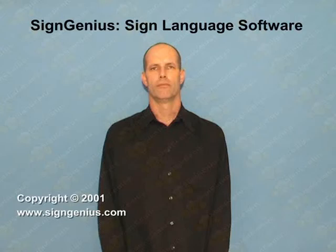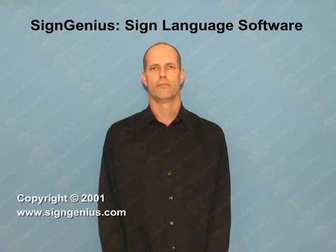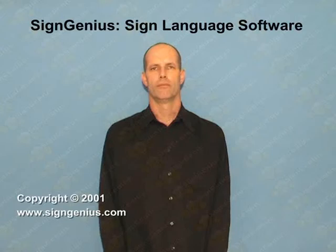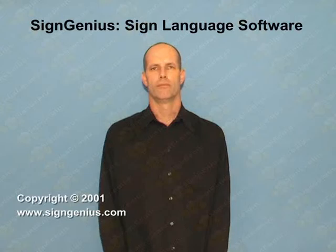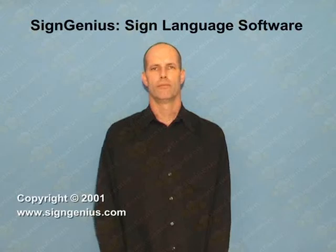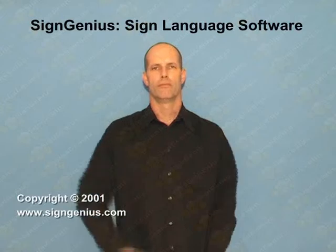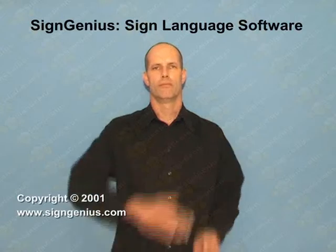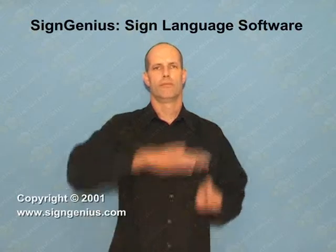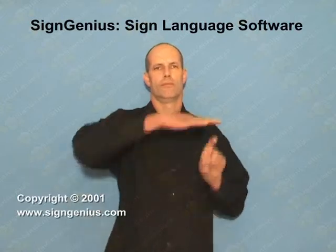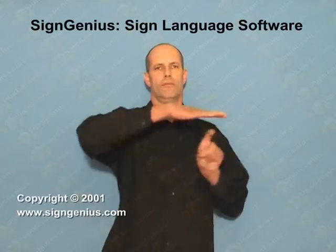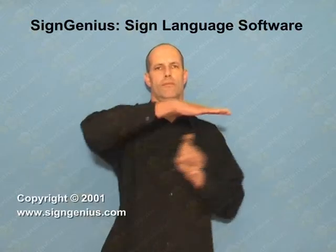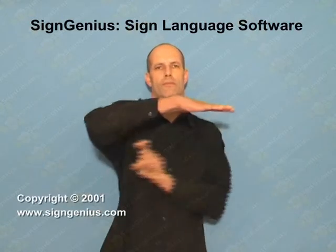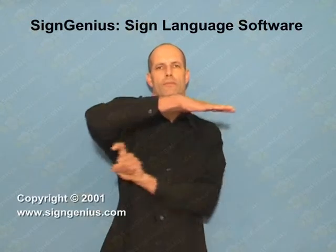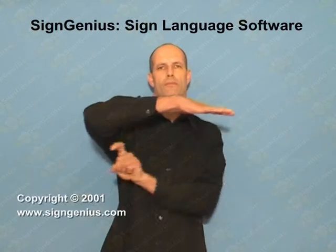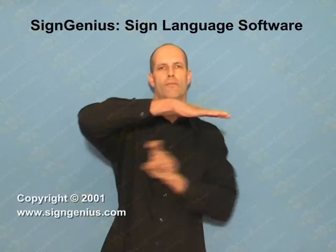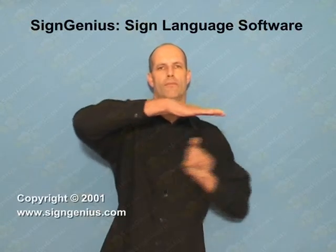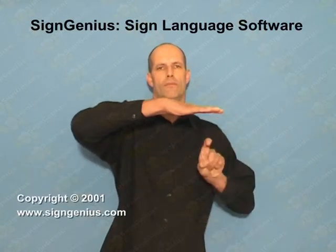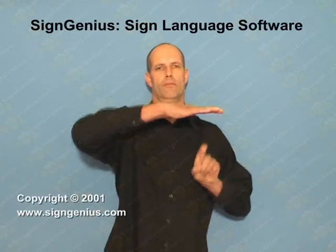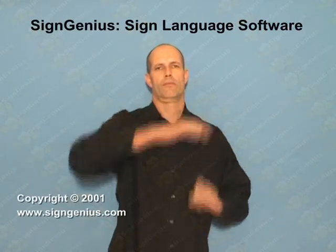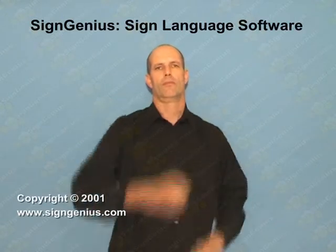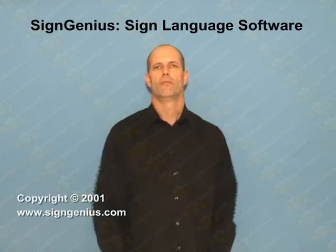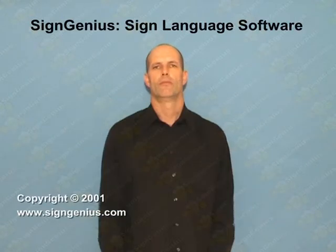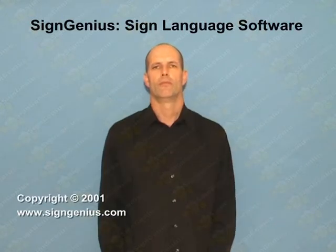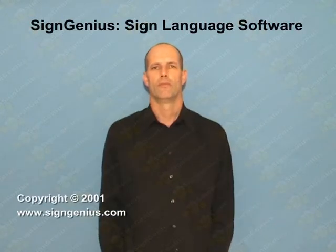XEROX